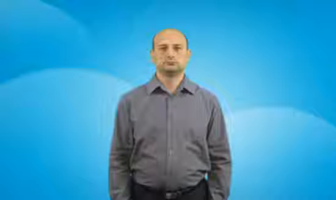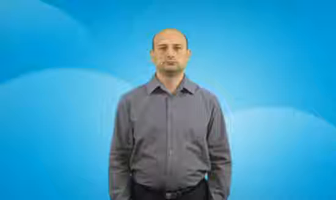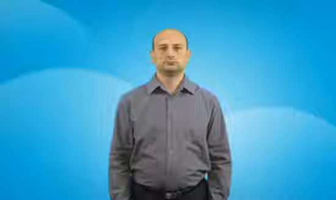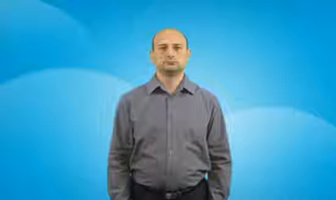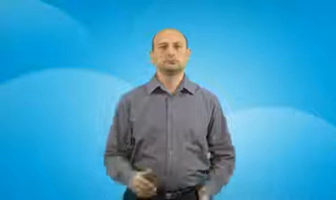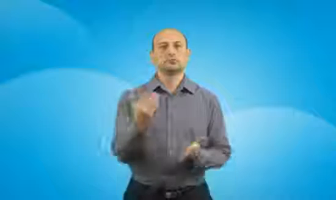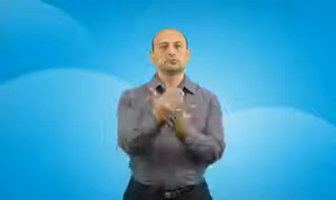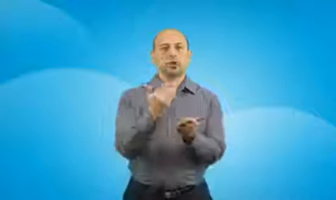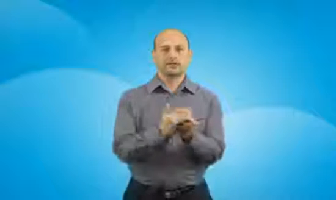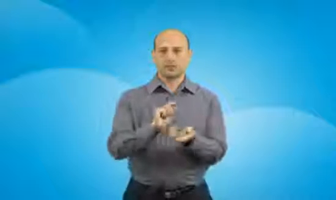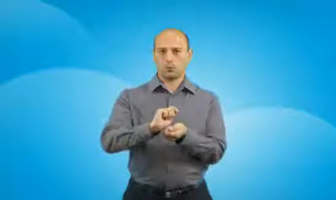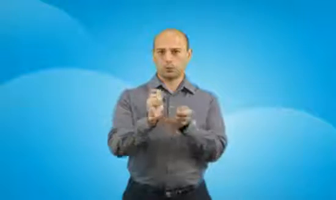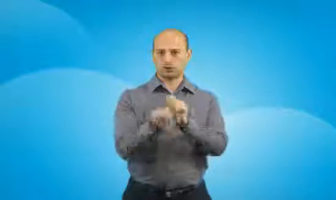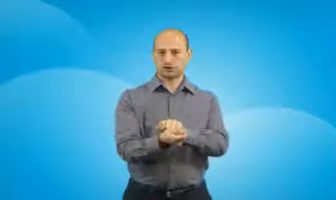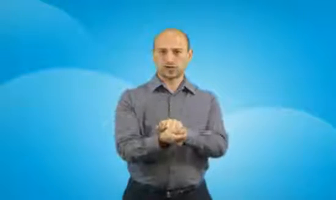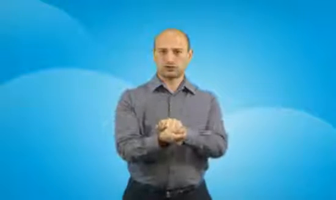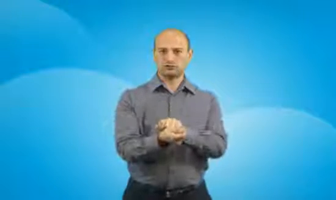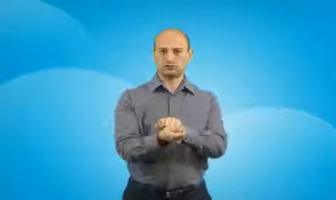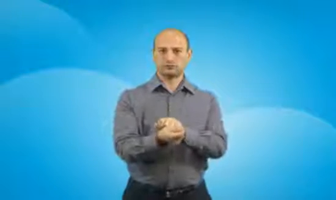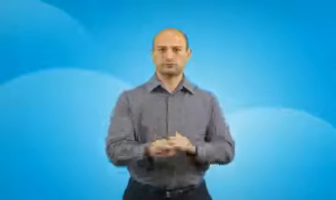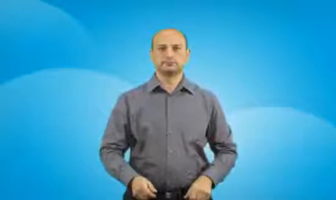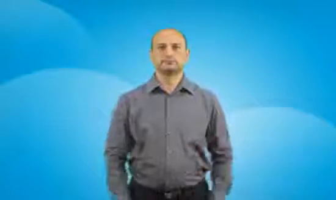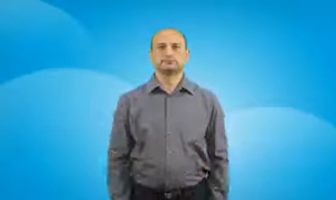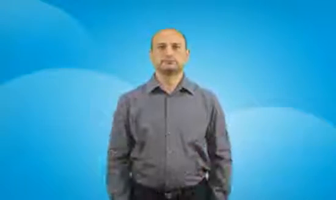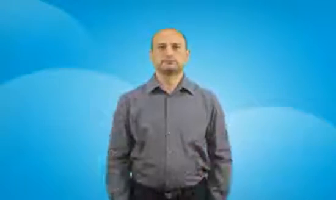Amendment